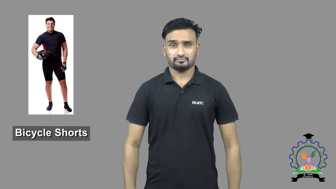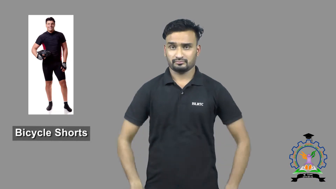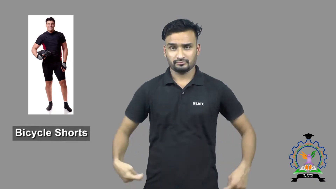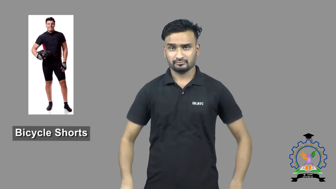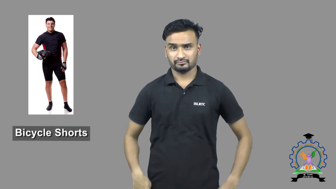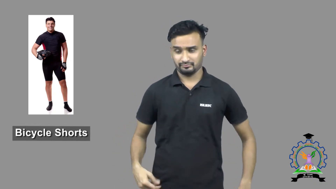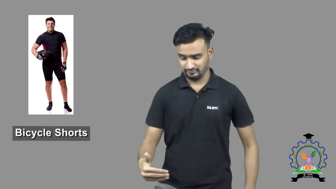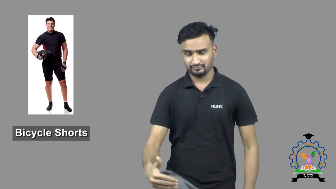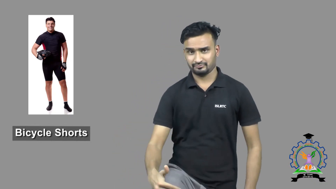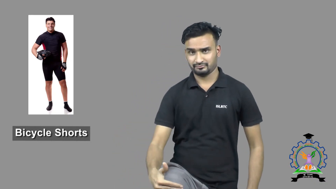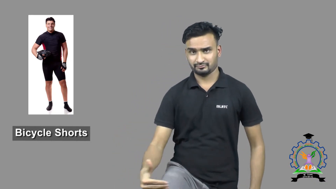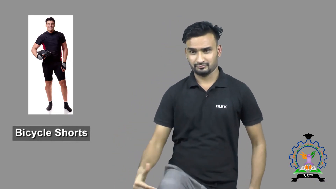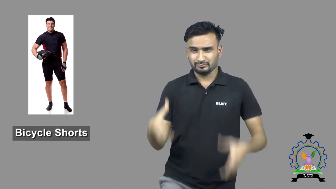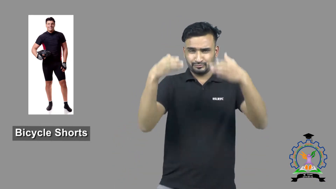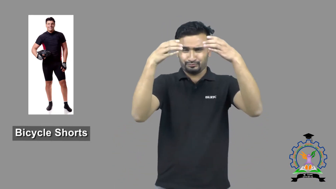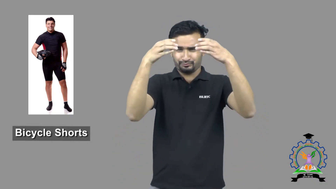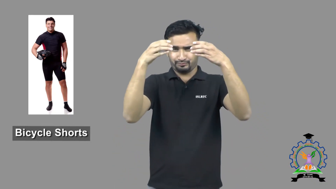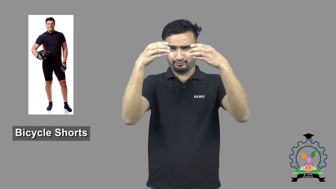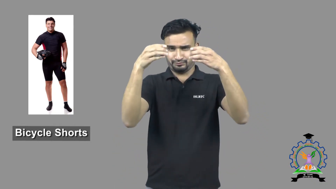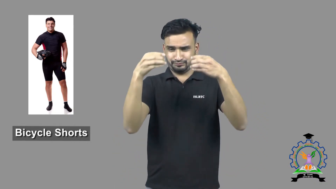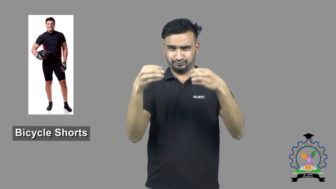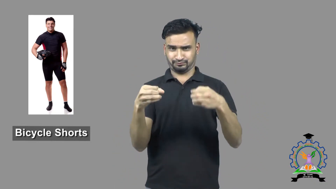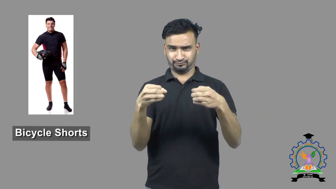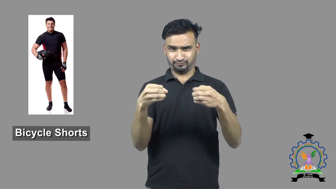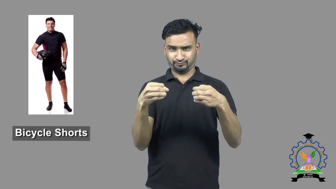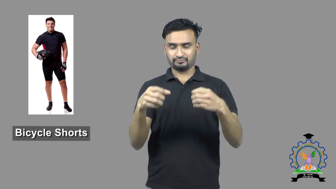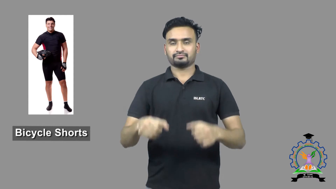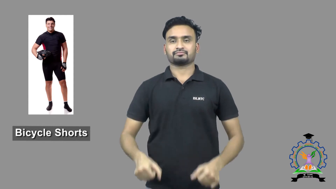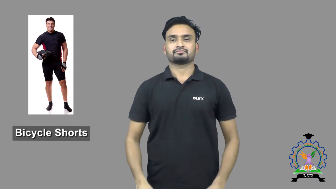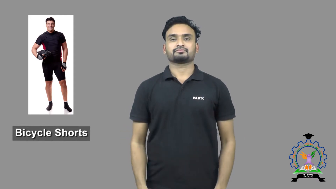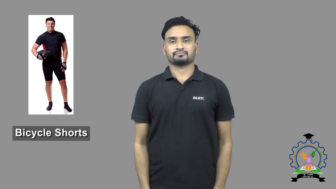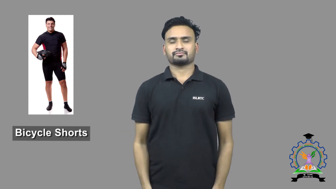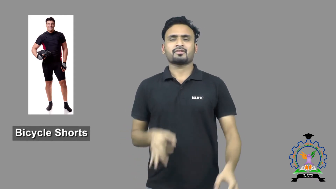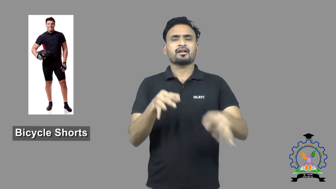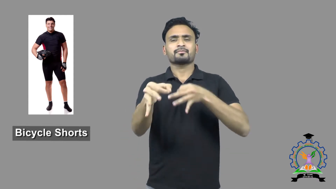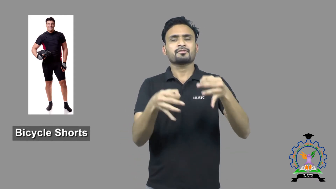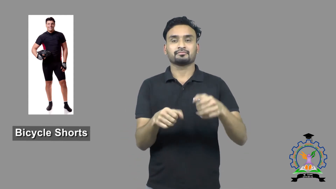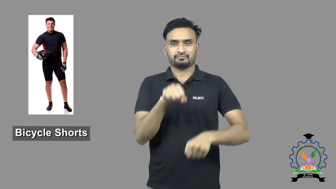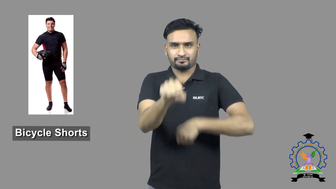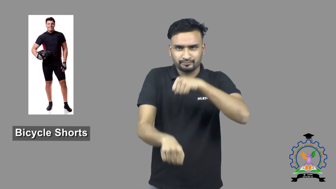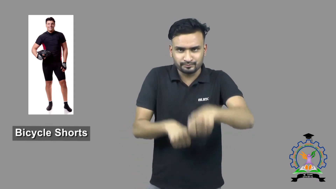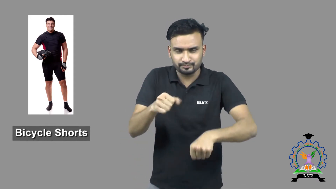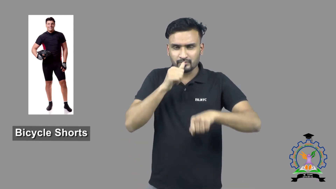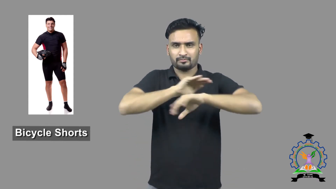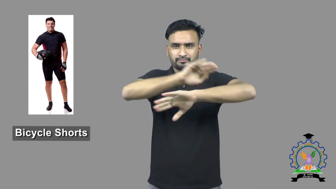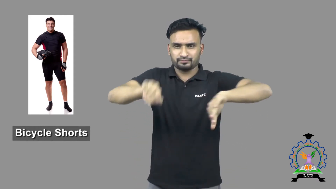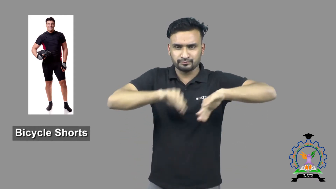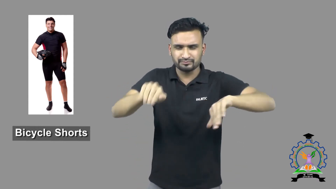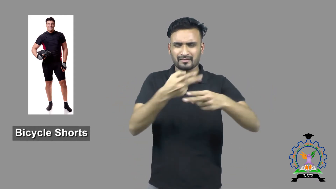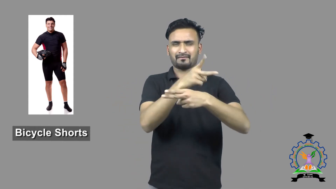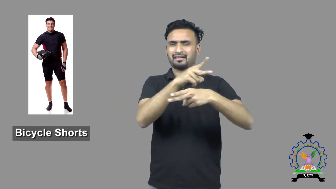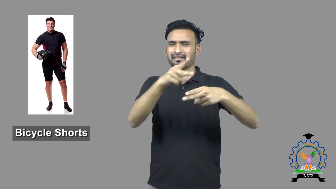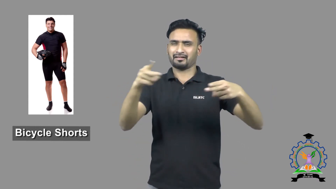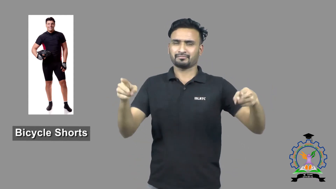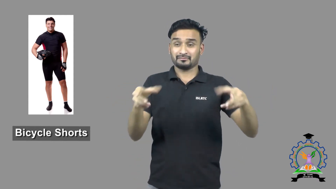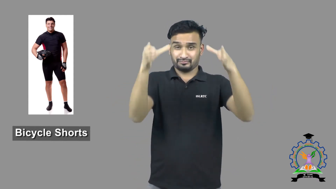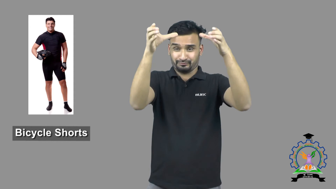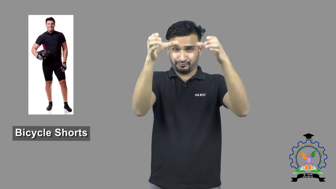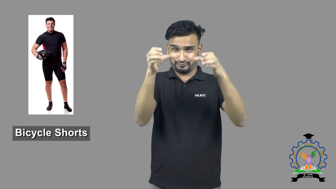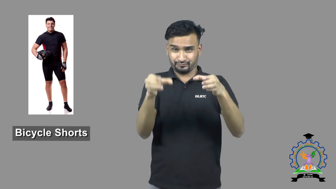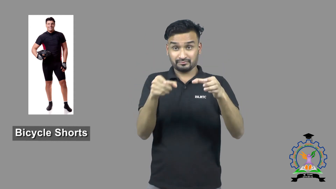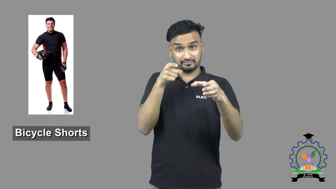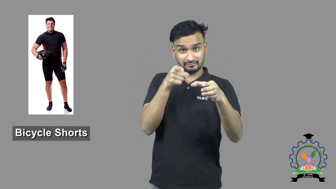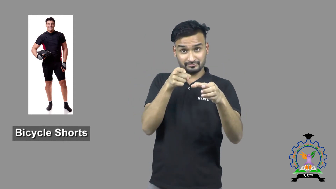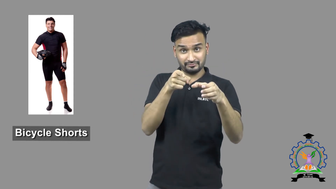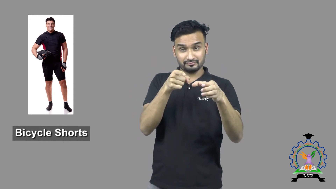Bicycle Shorts